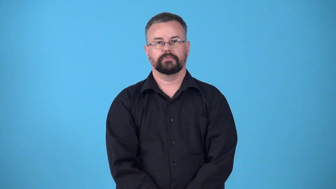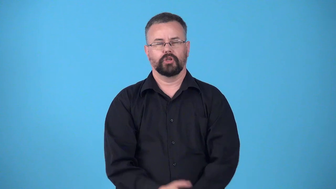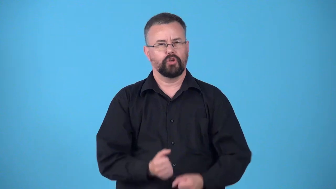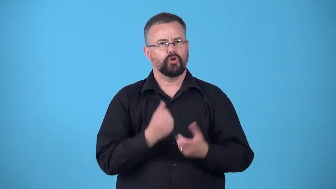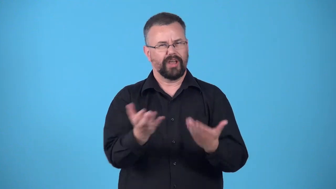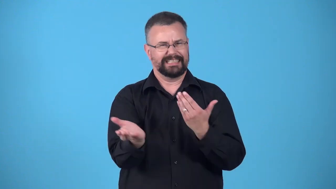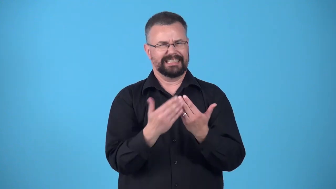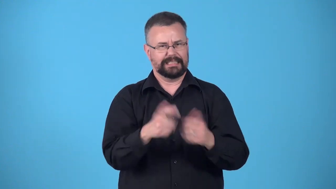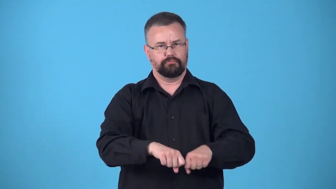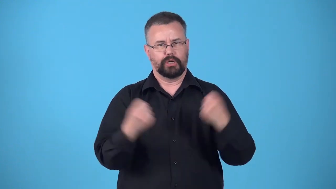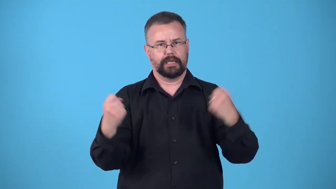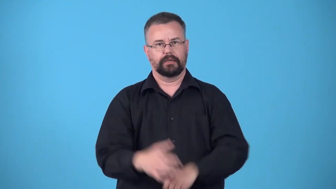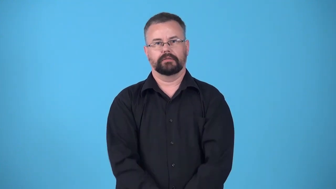devitrify